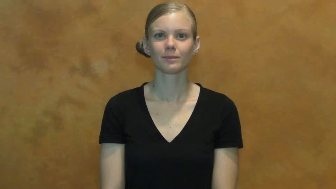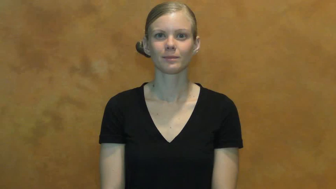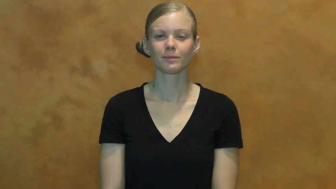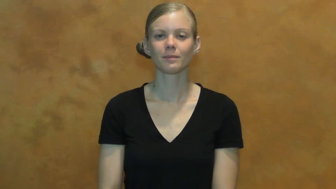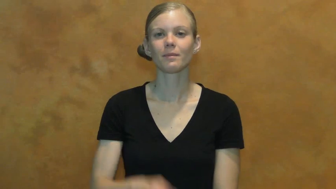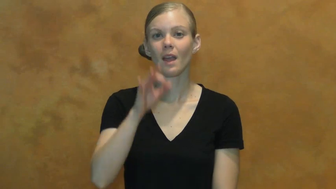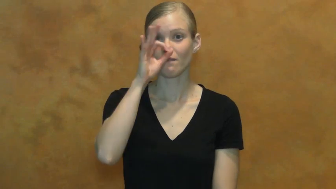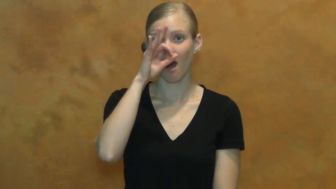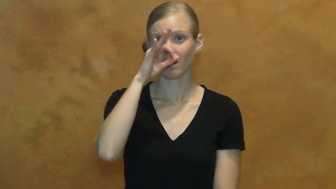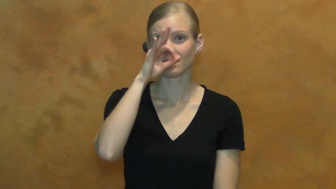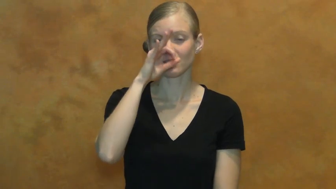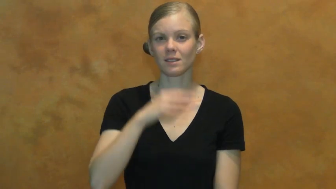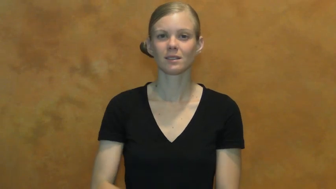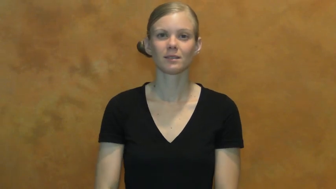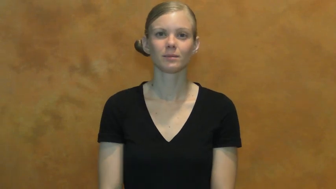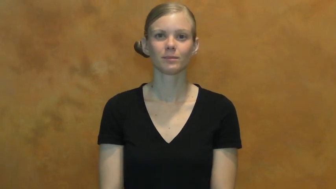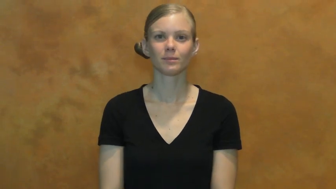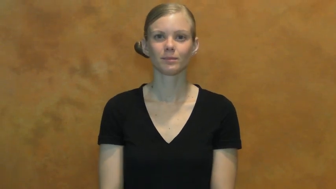fox